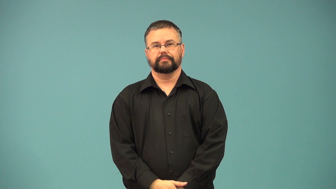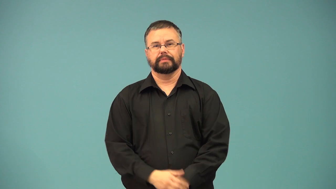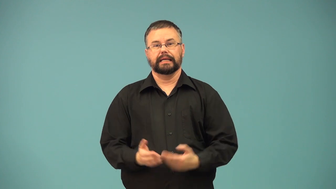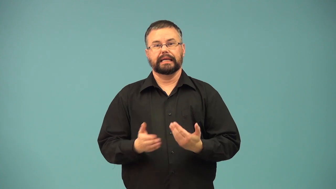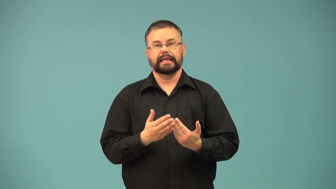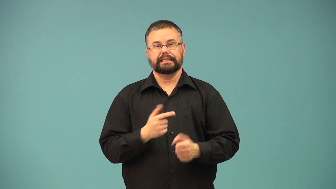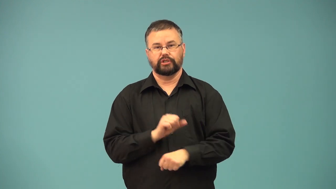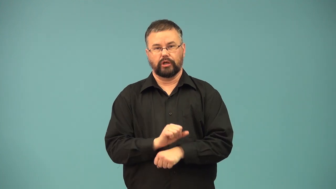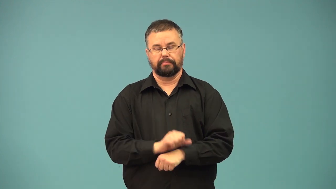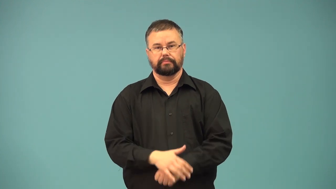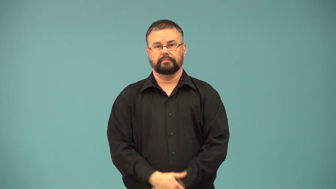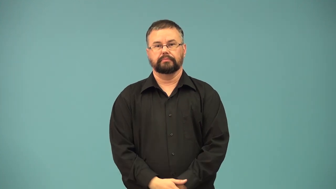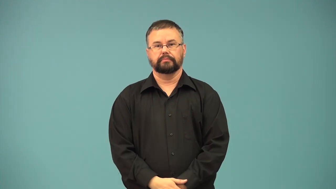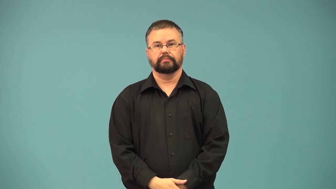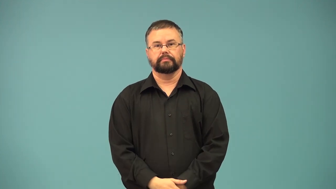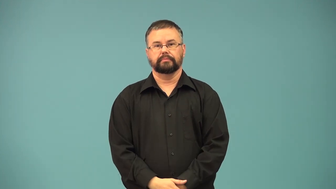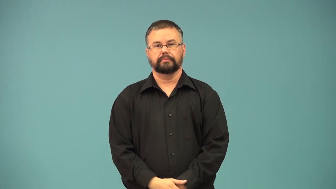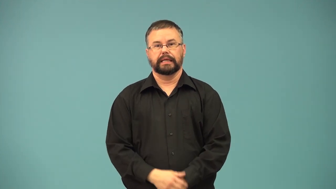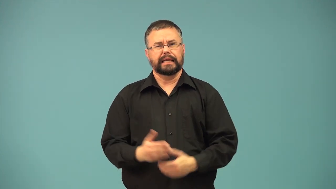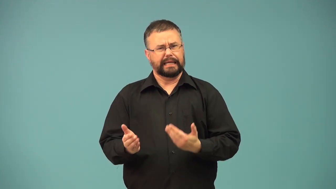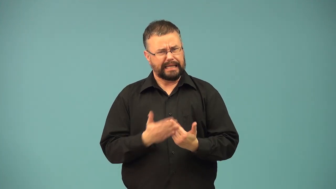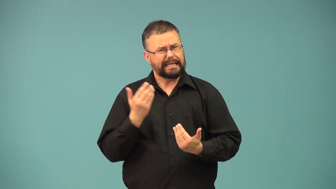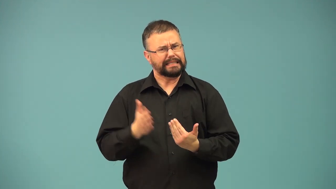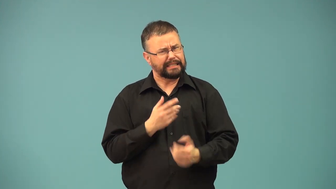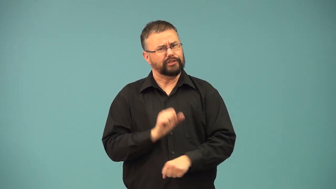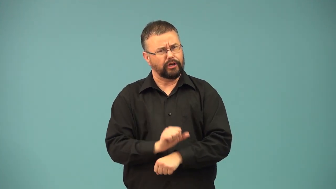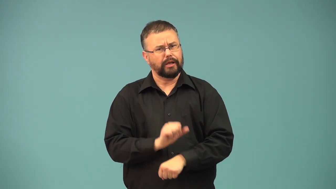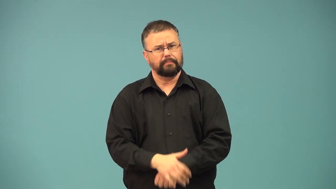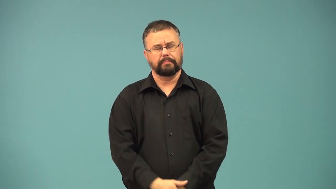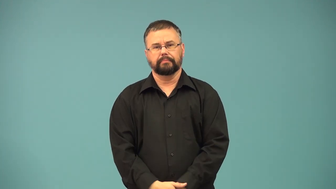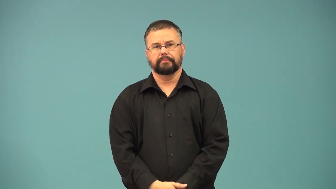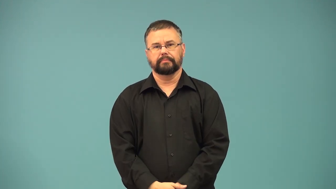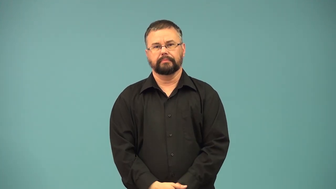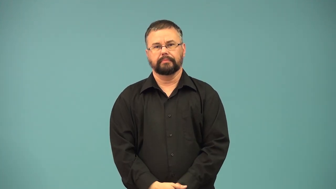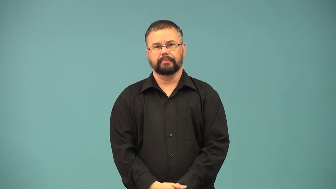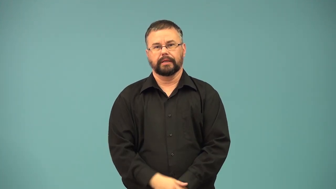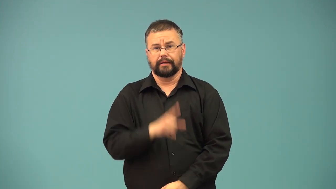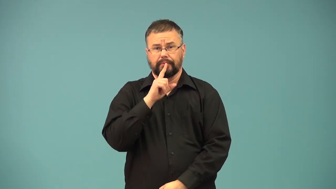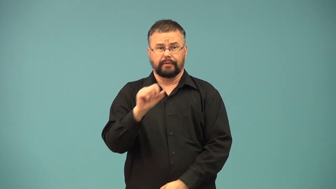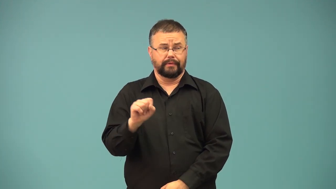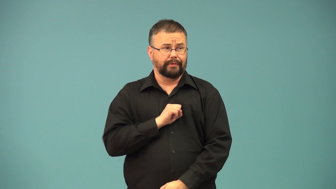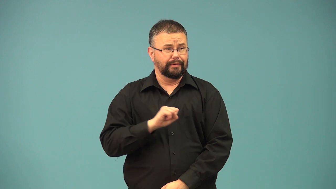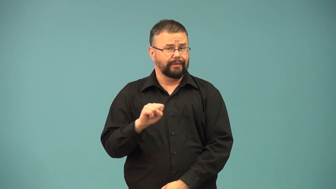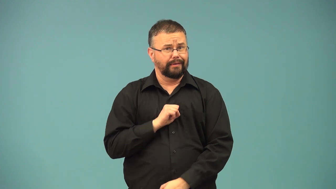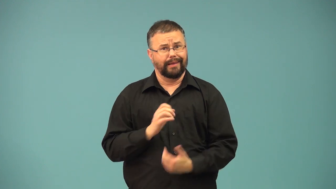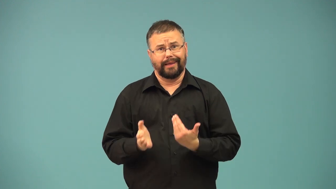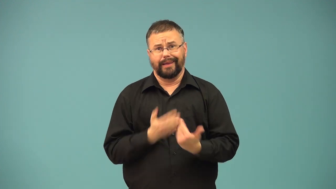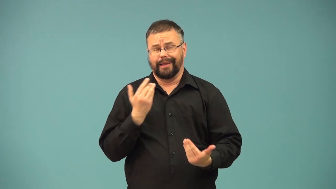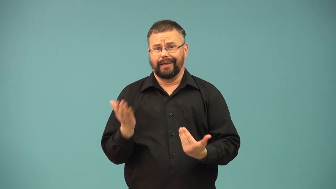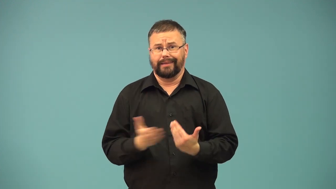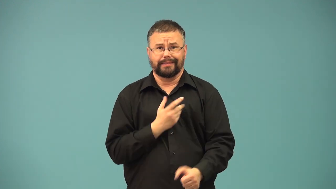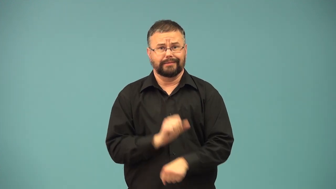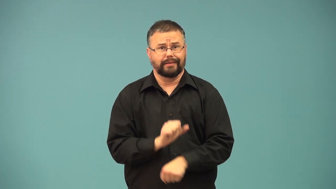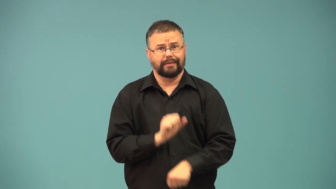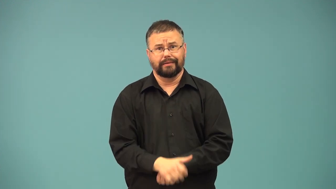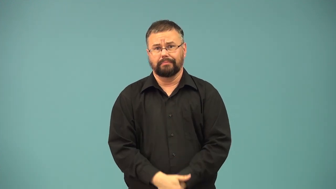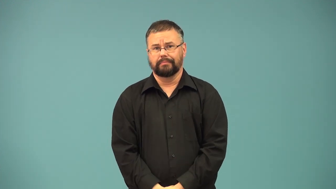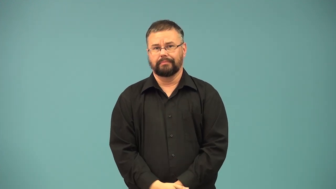cushy,cushier,cushiest job